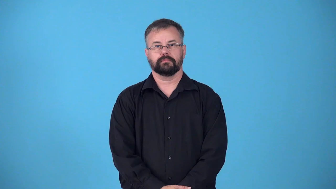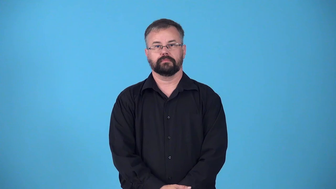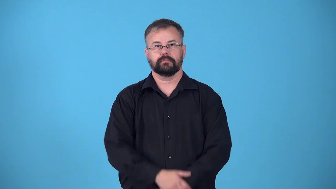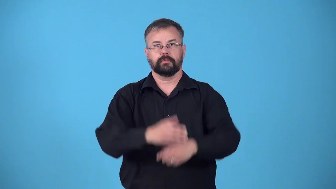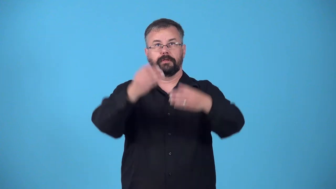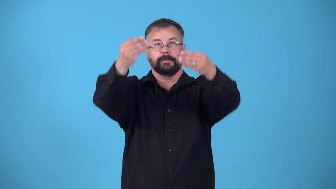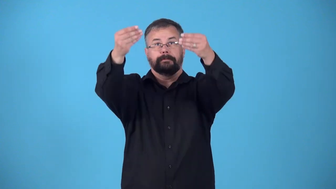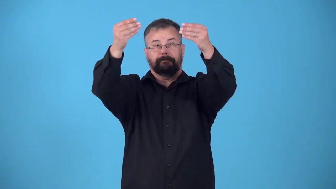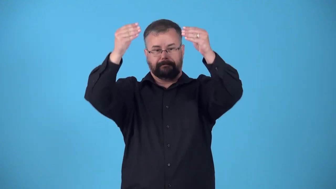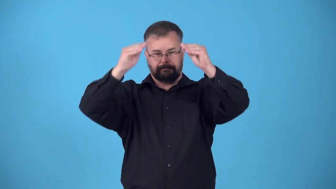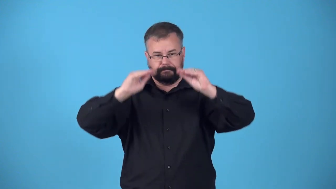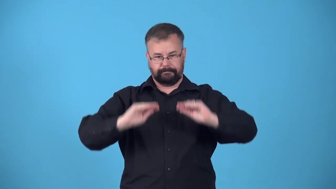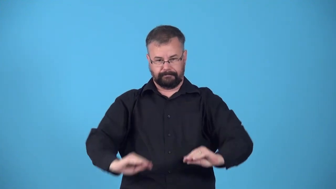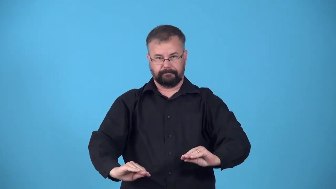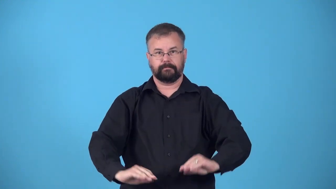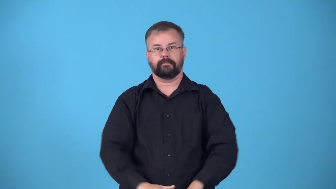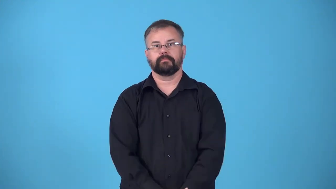flip down, fold down